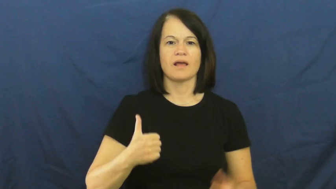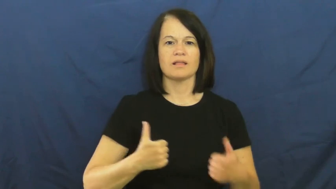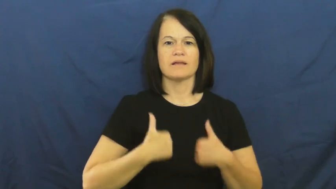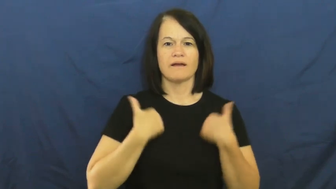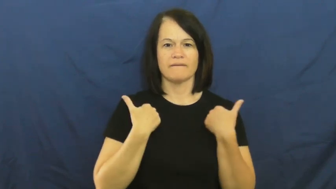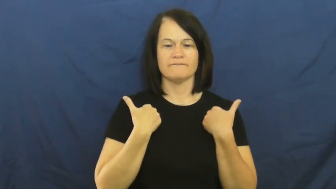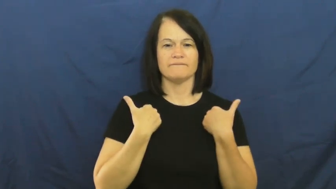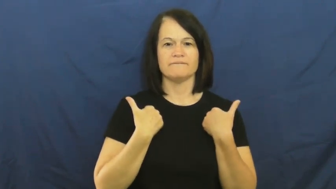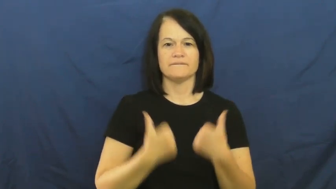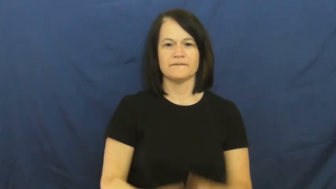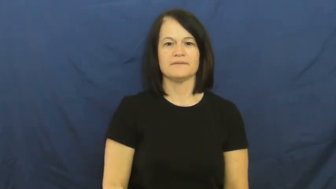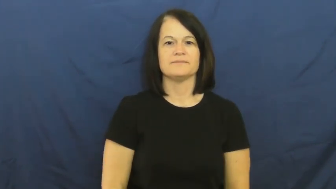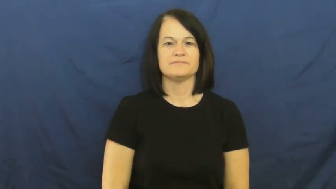occupy